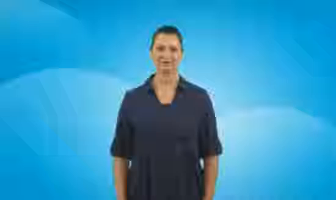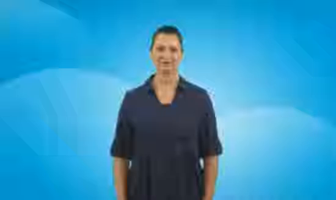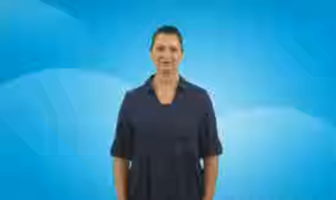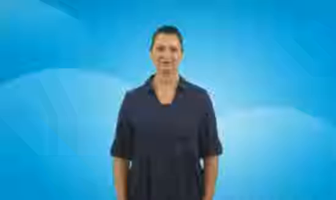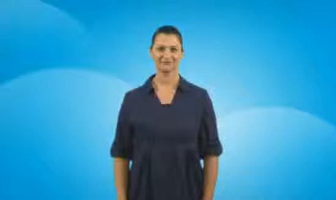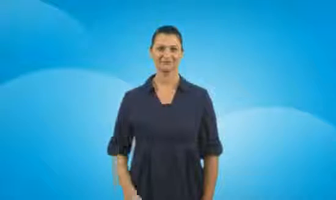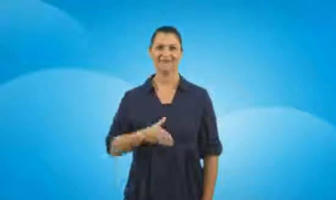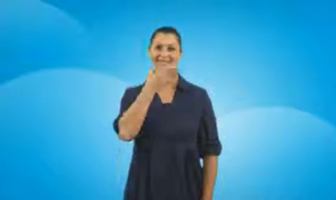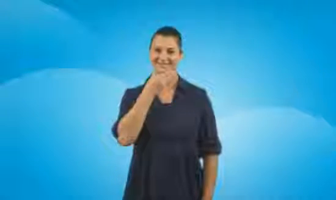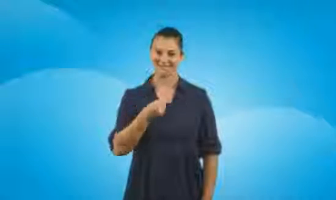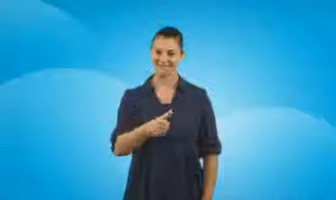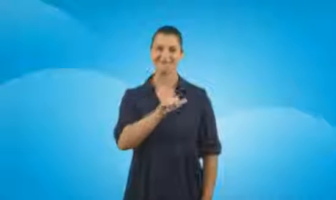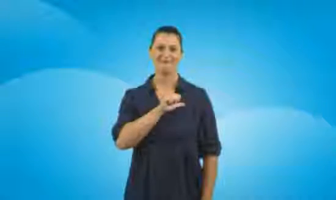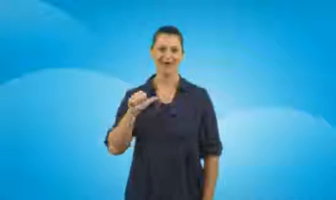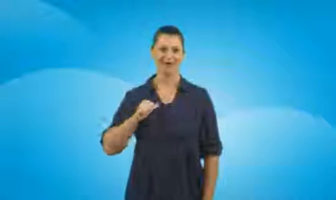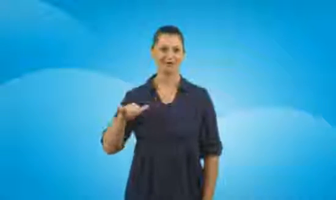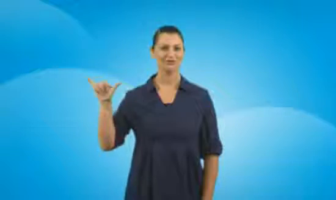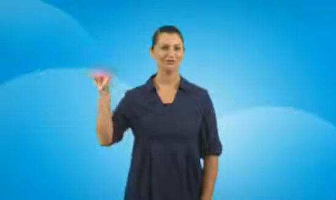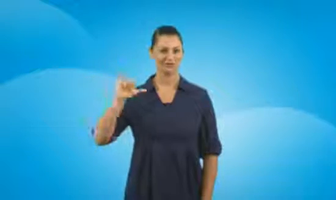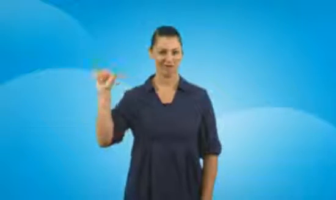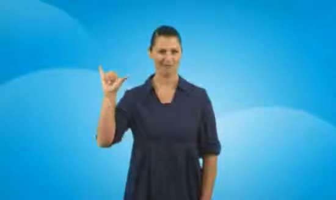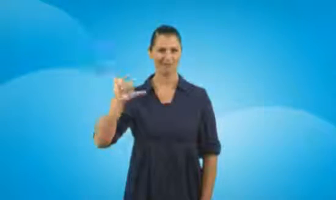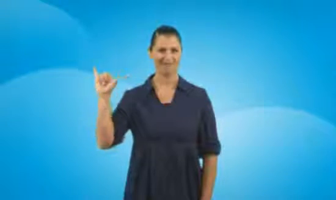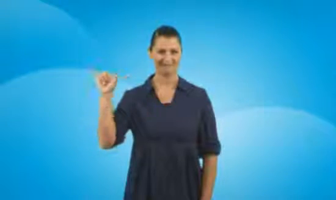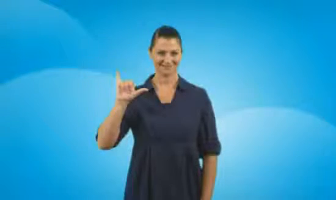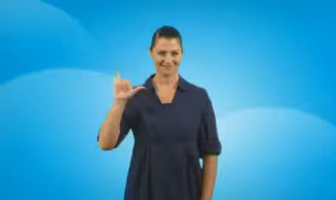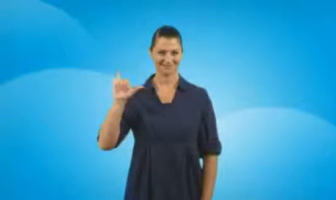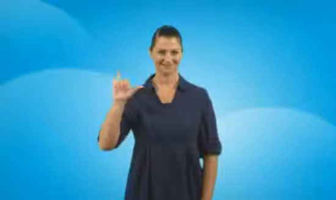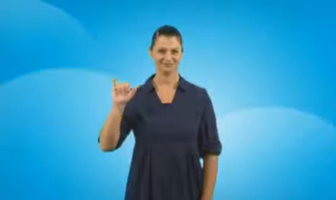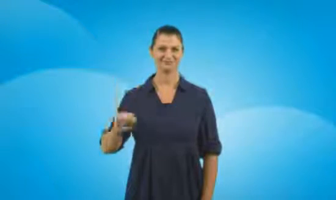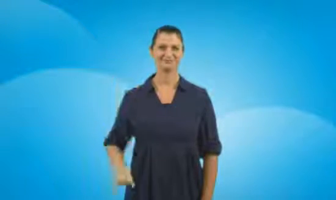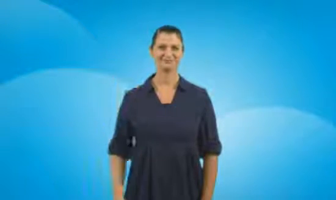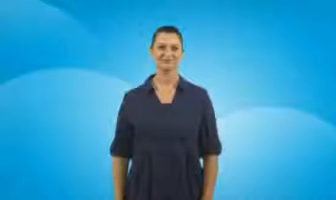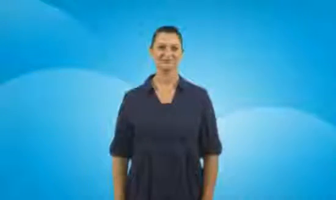Nice city Budapest!